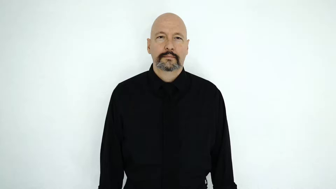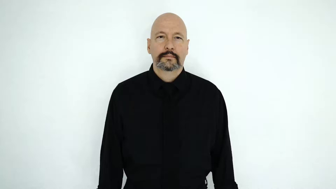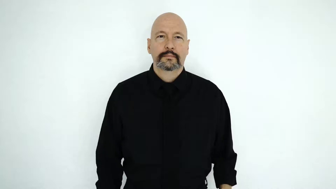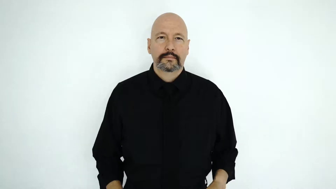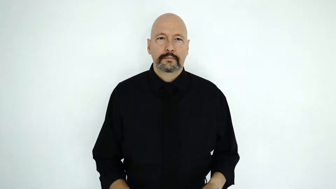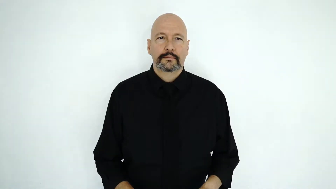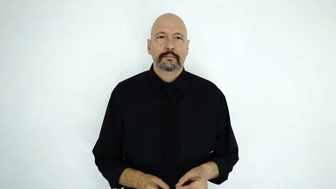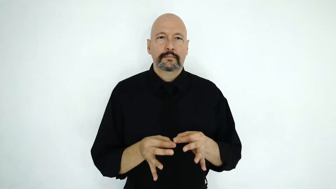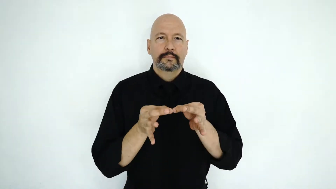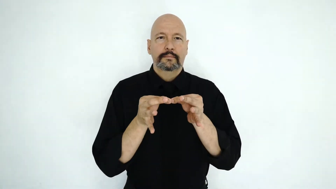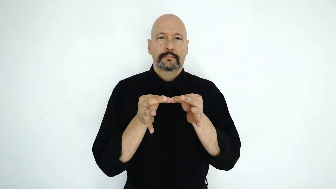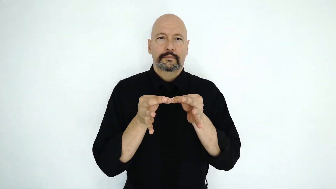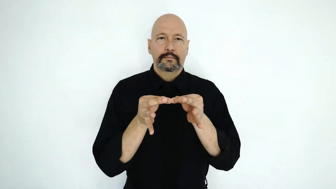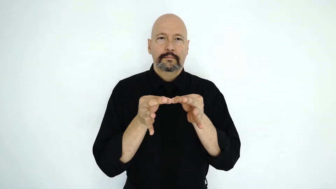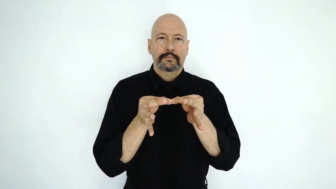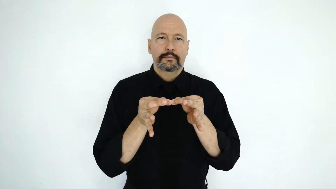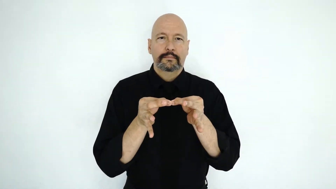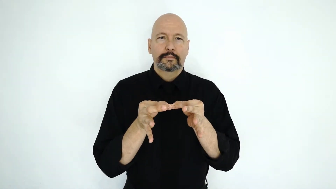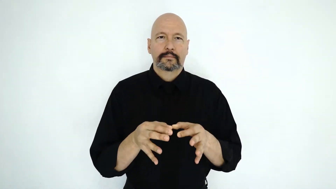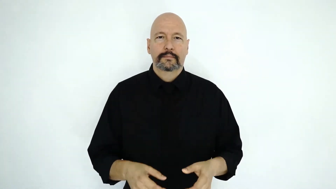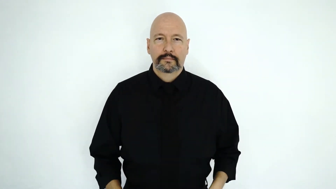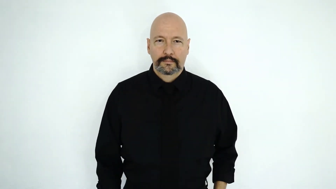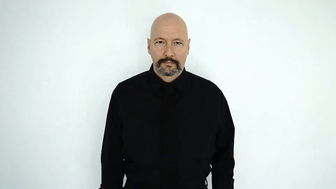mass [worship-service]